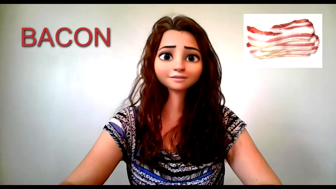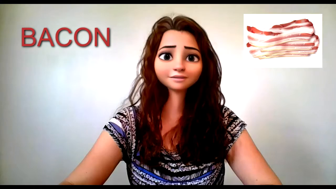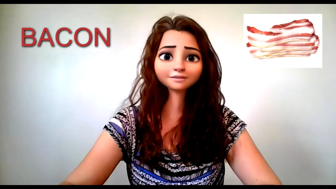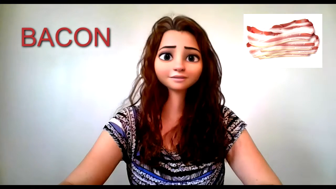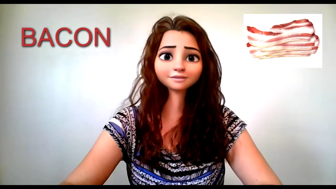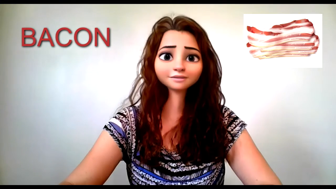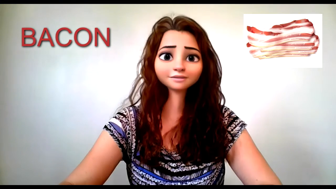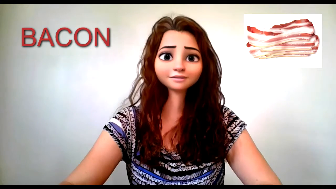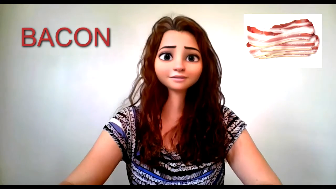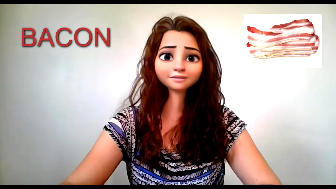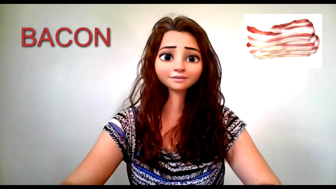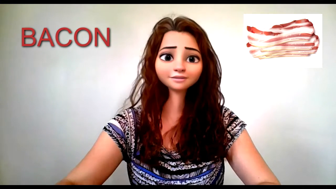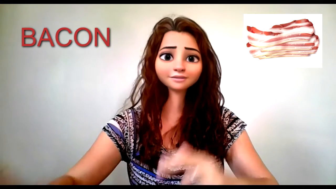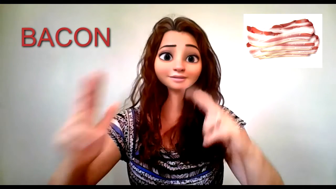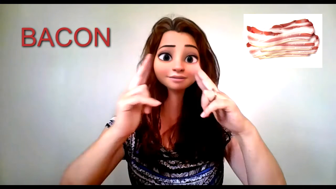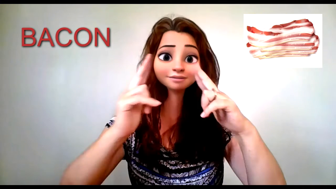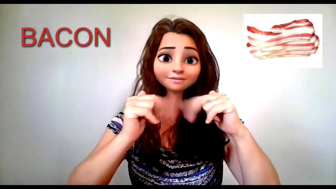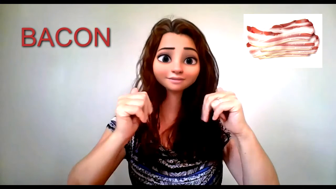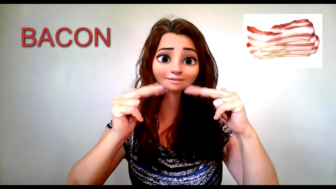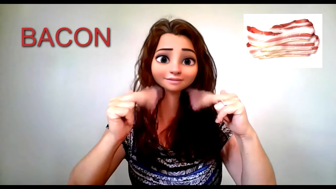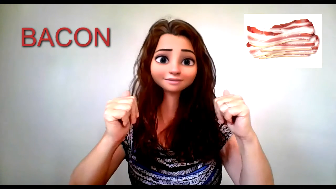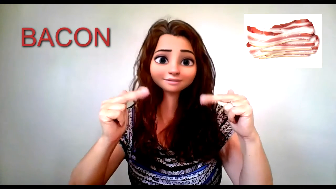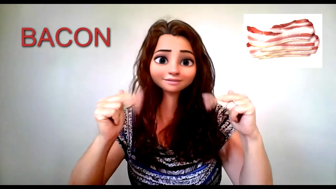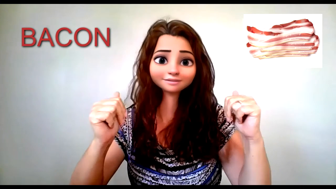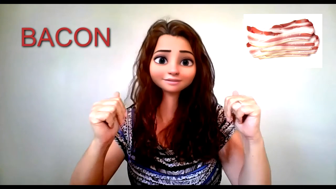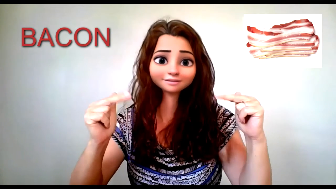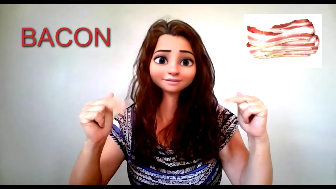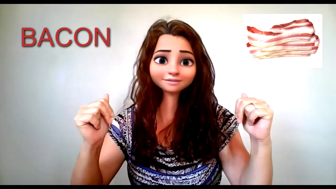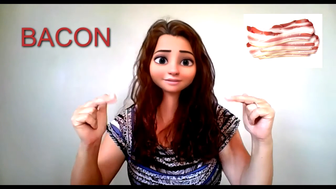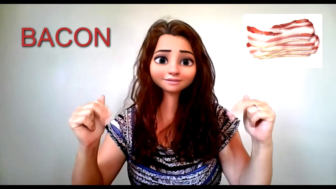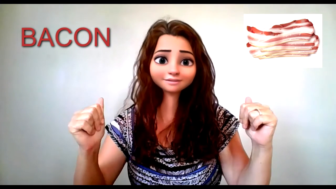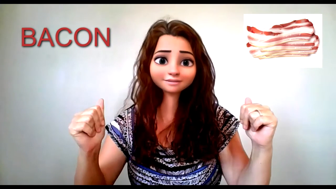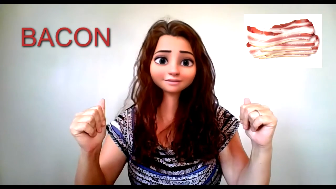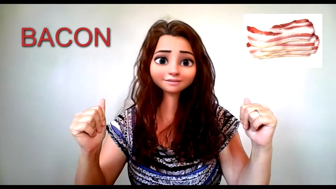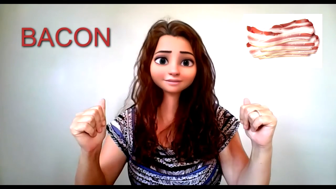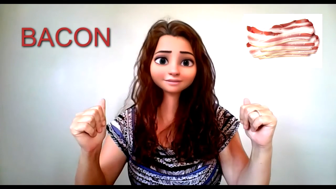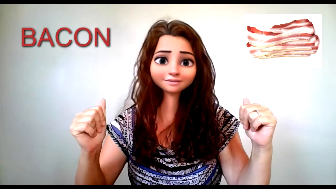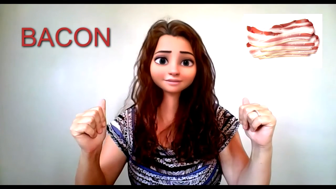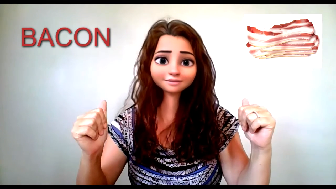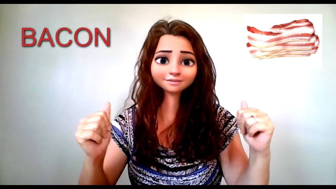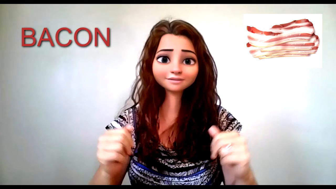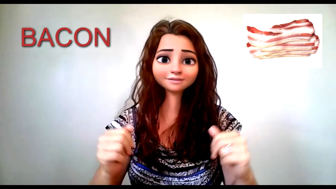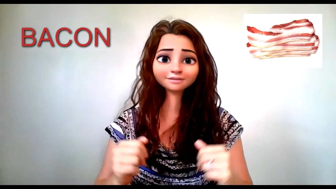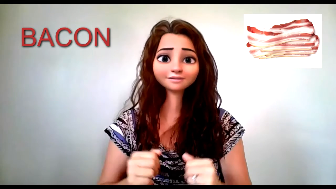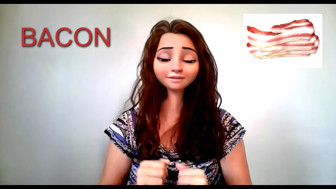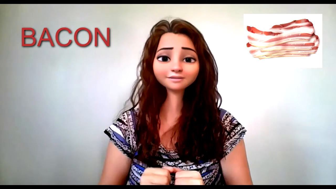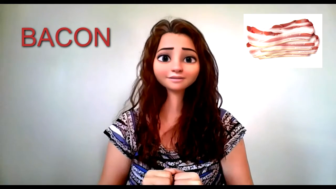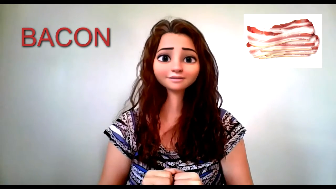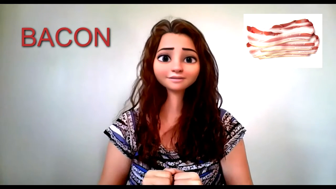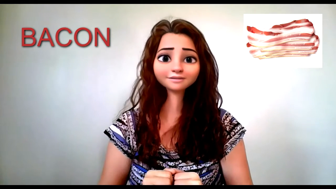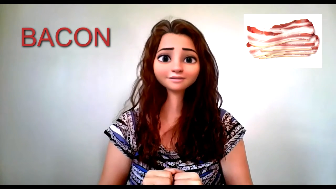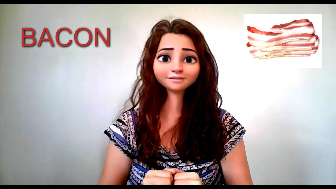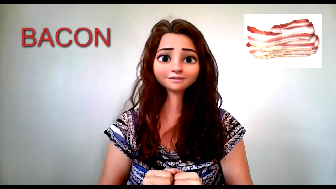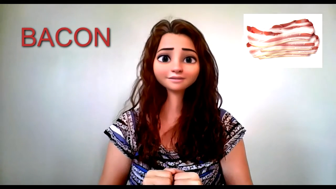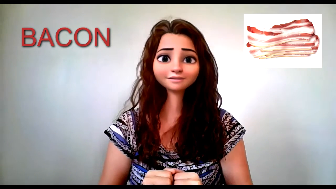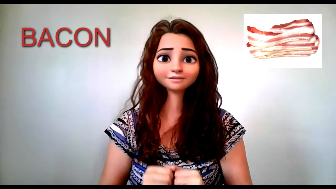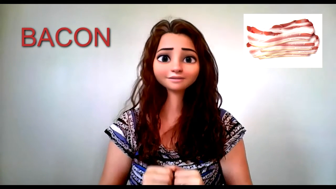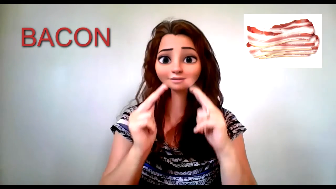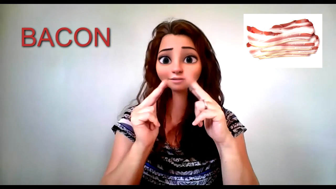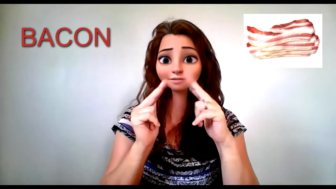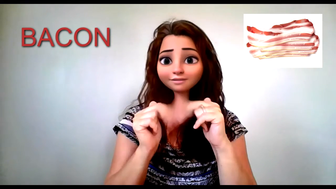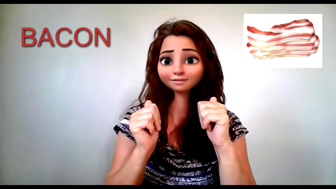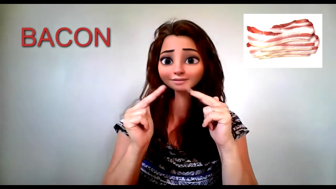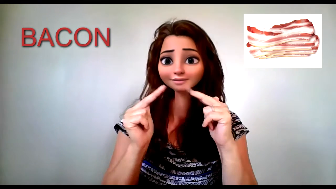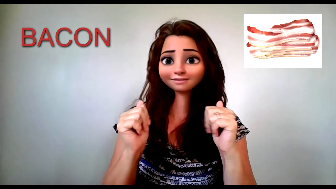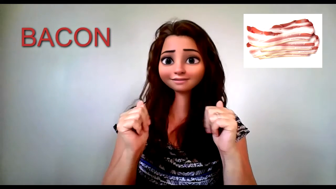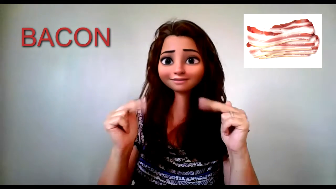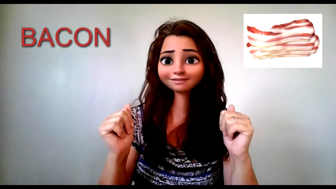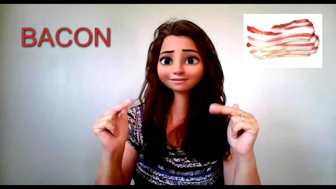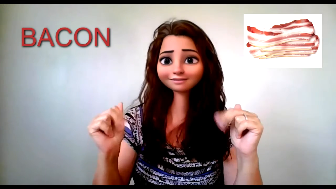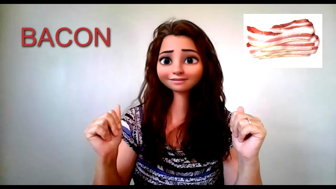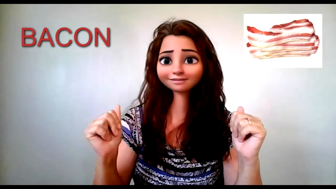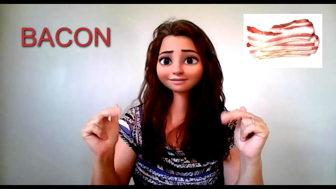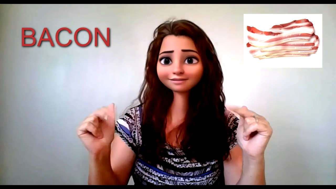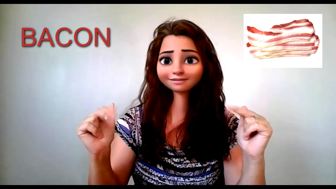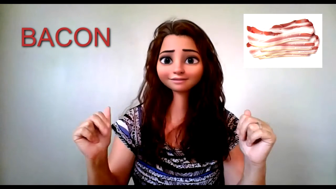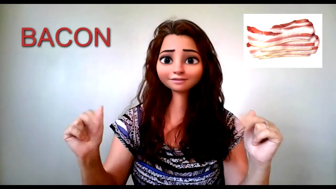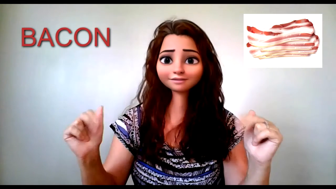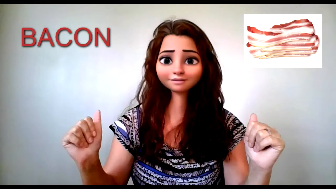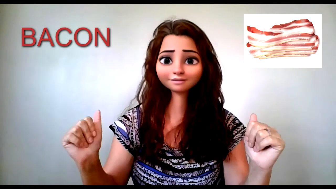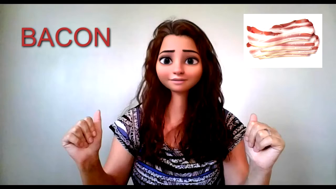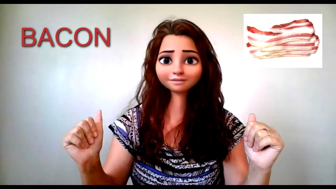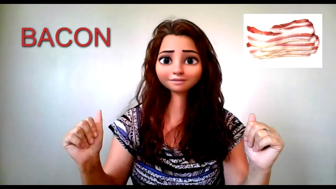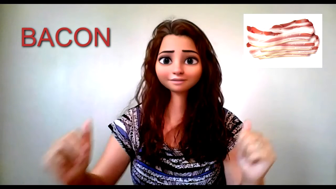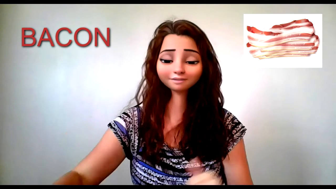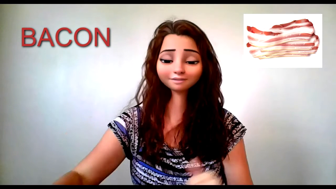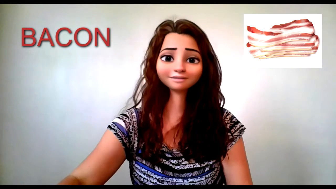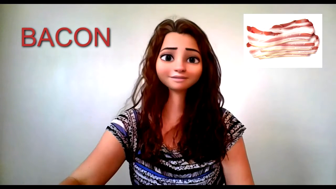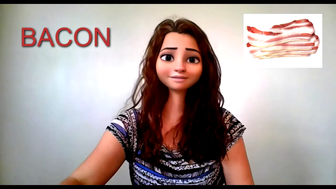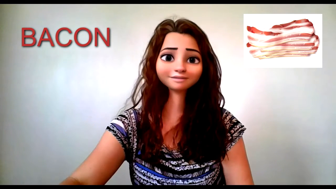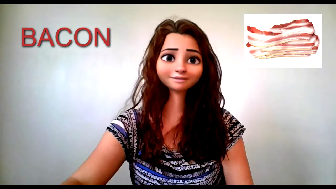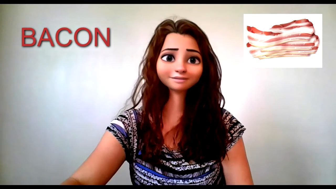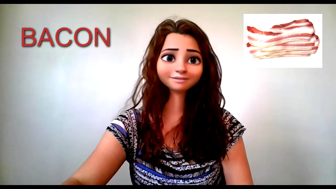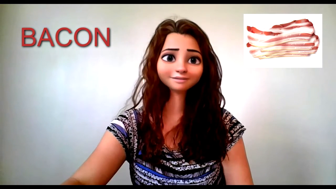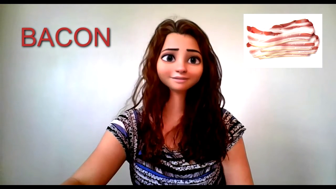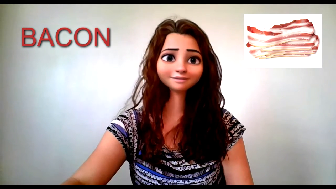BACON